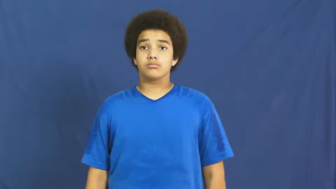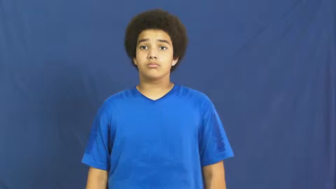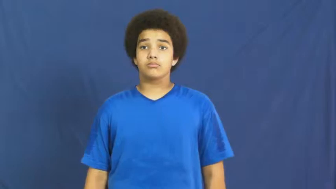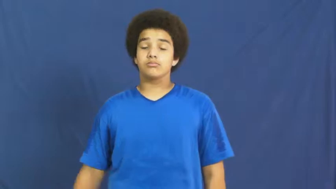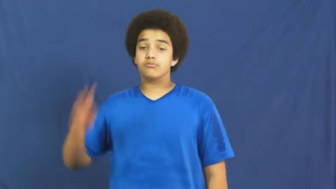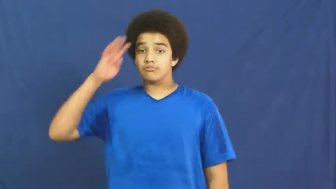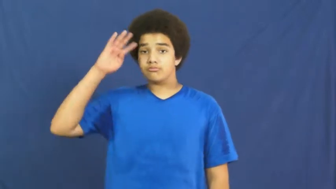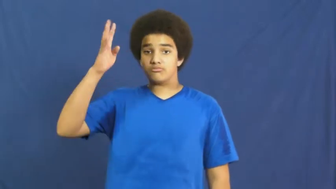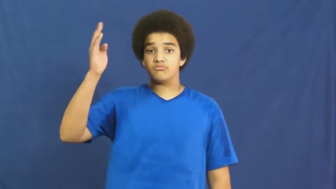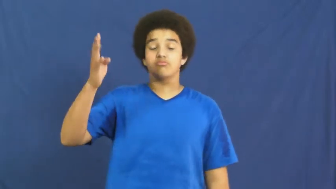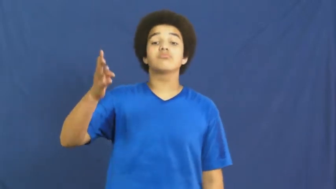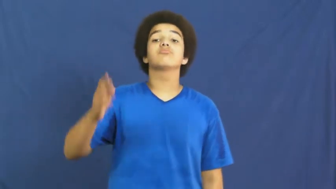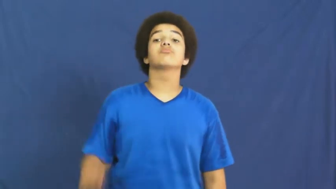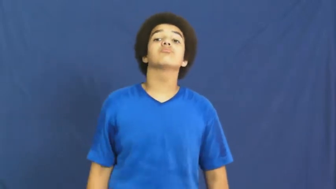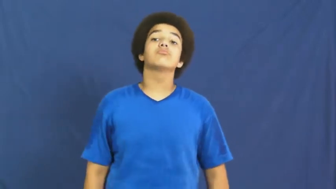dream up,make up